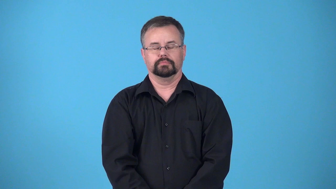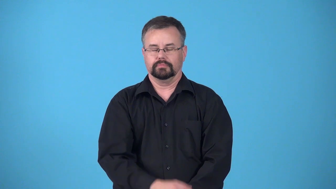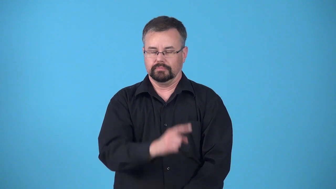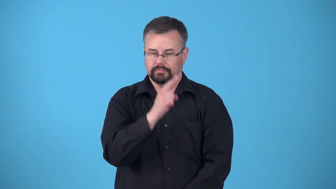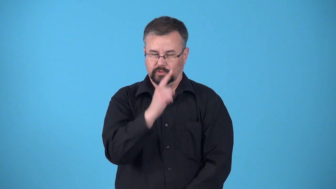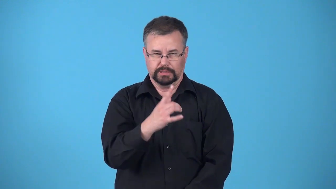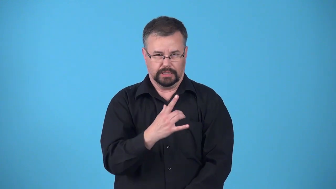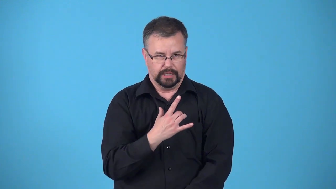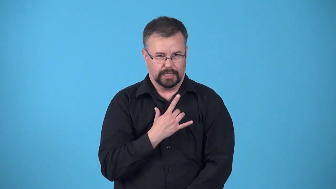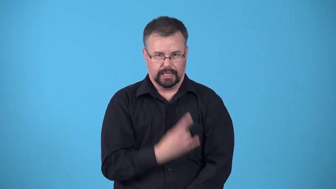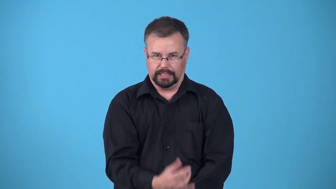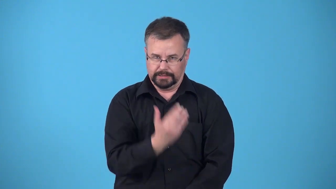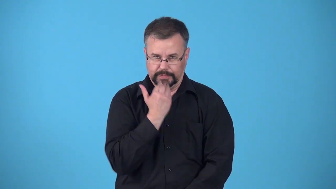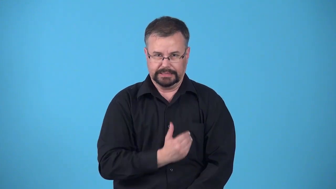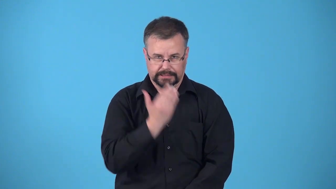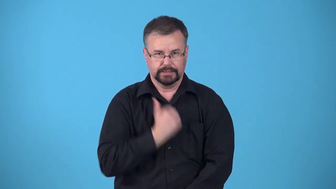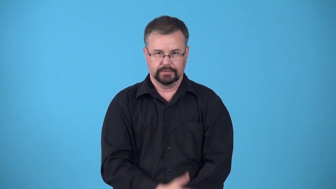sweet tooth